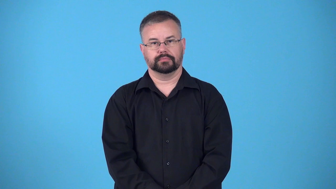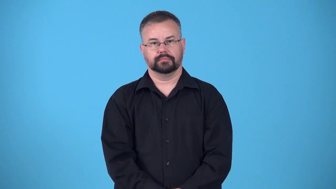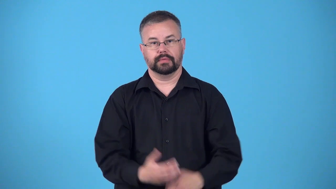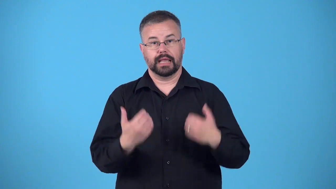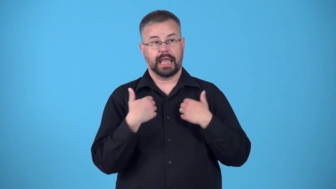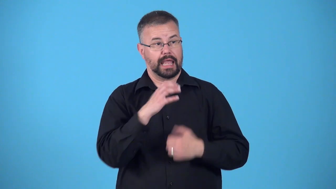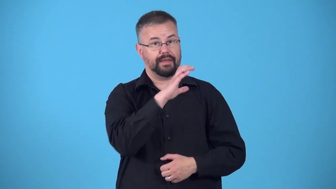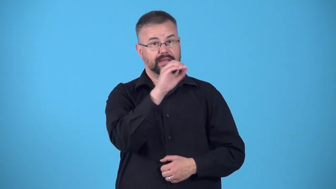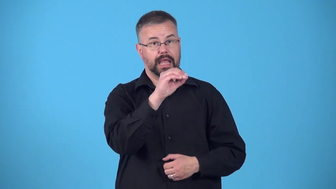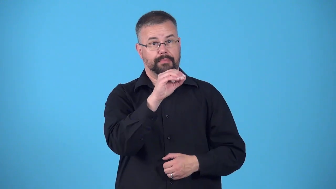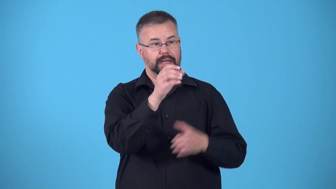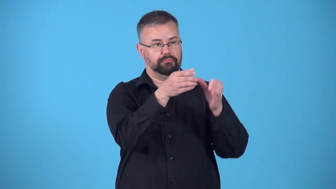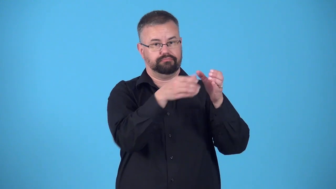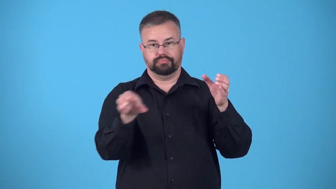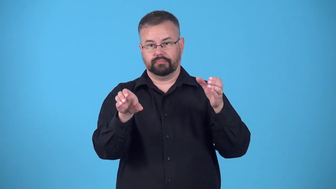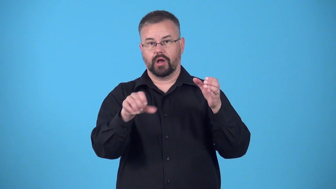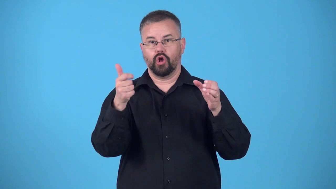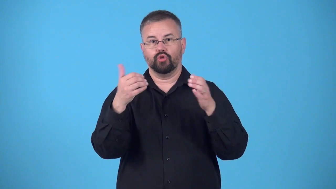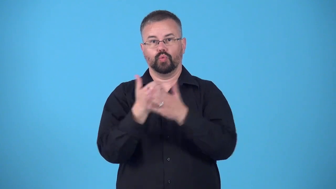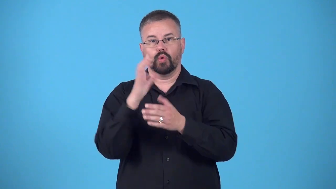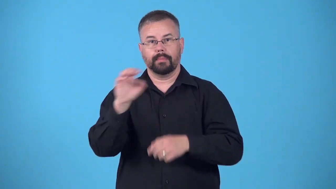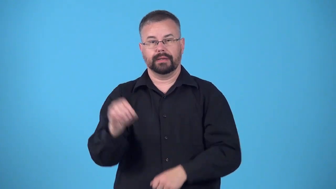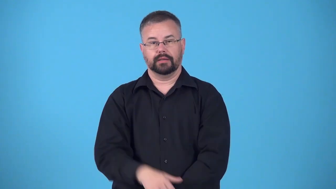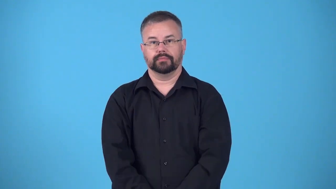spin off company